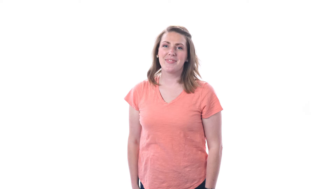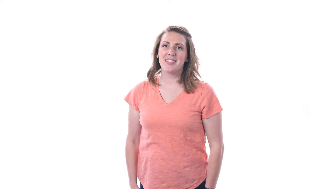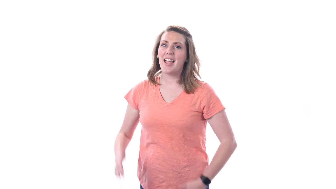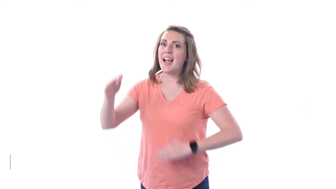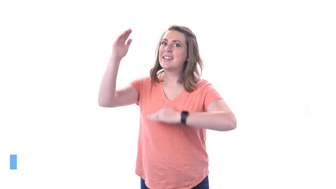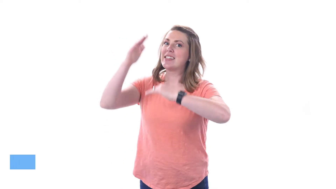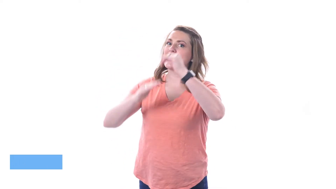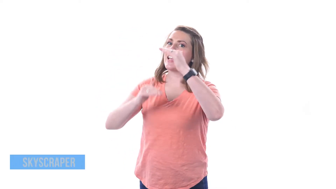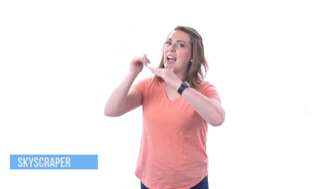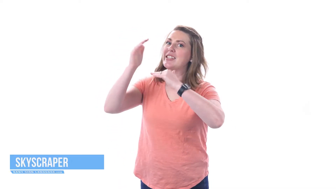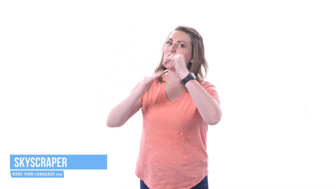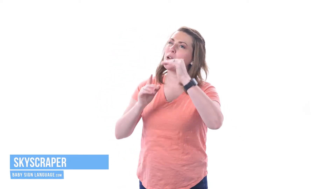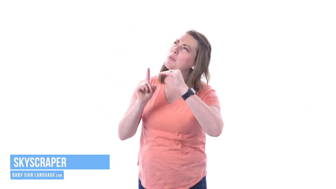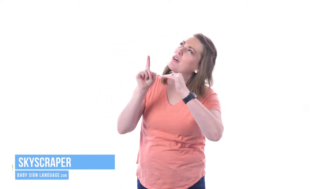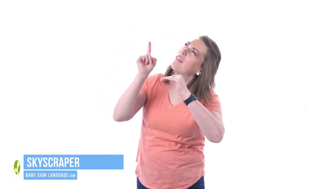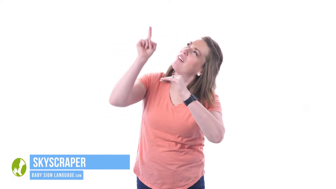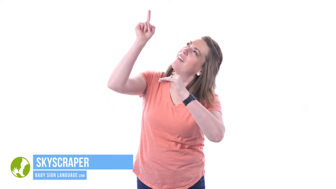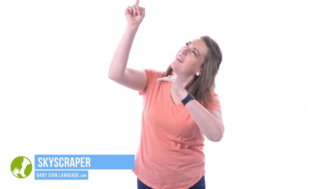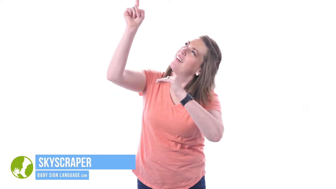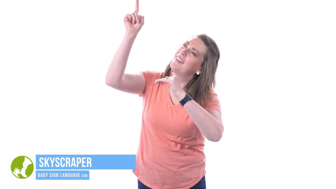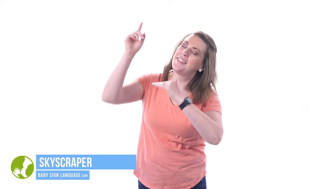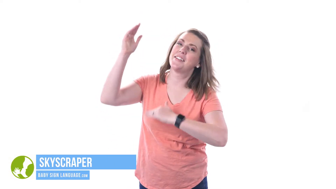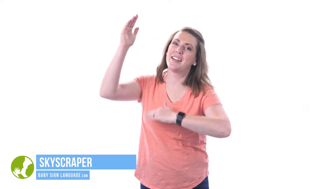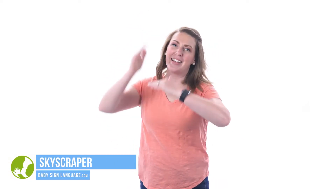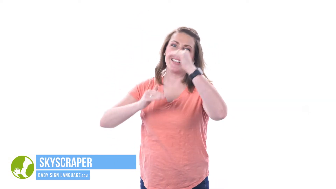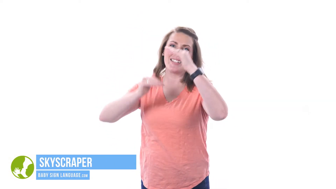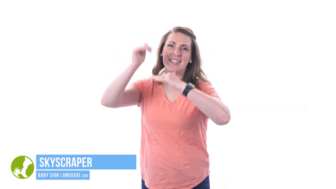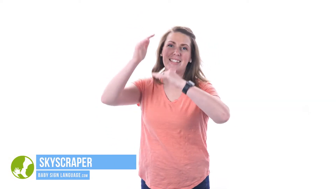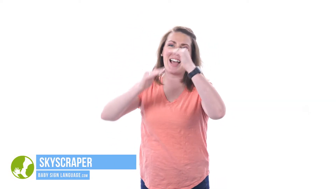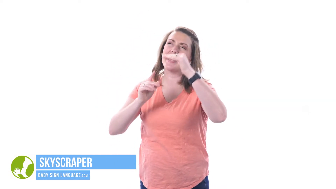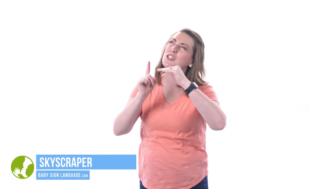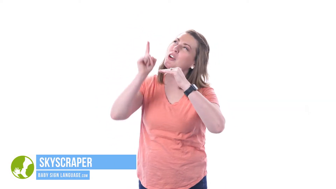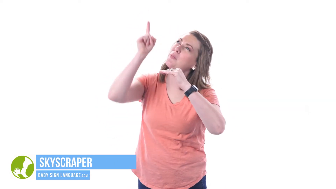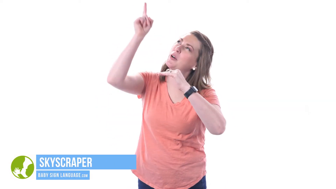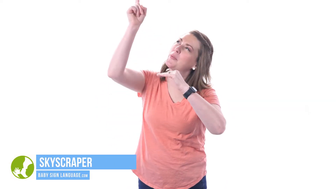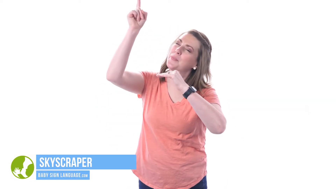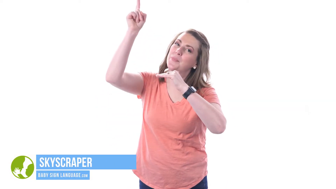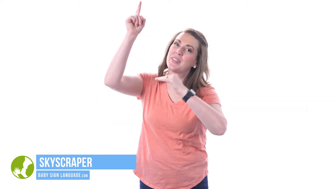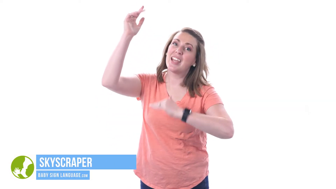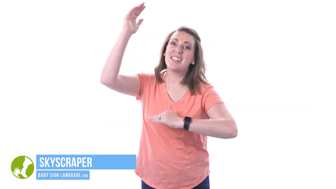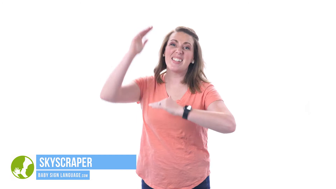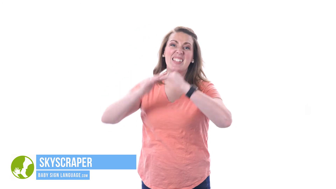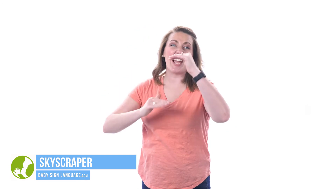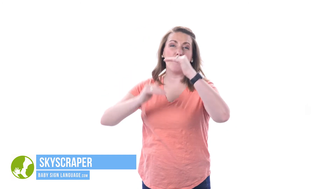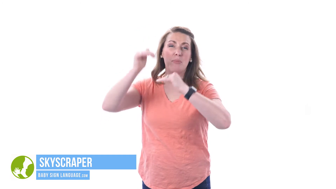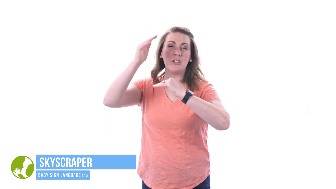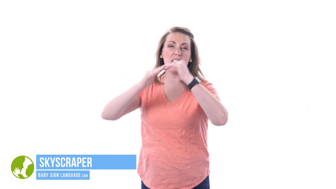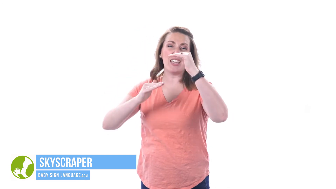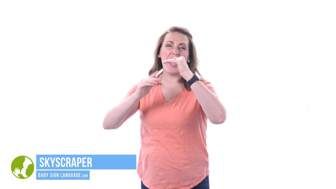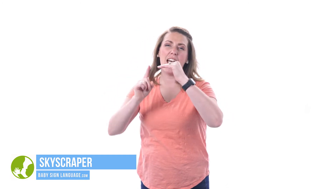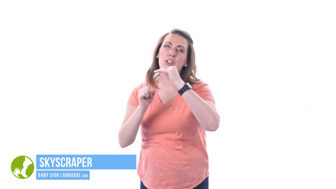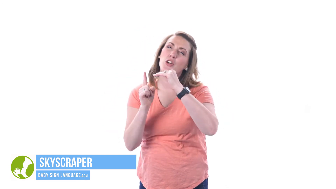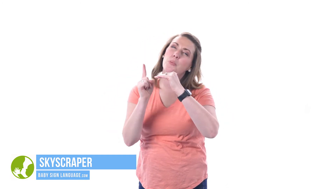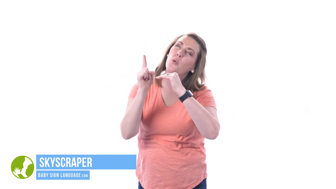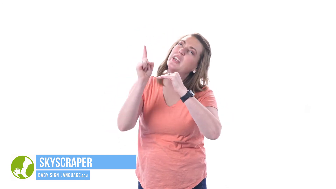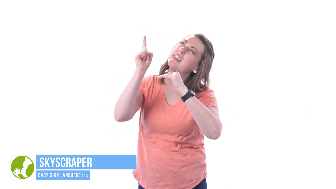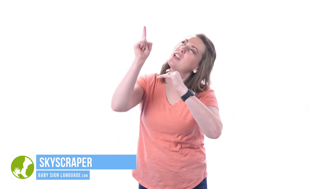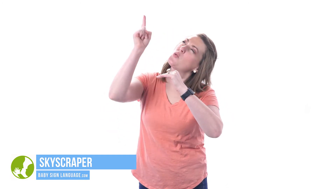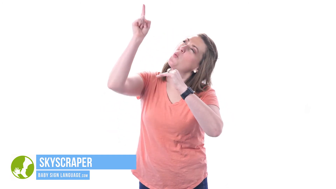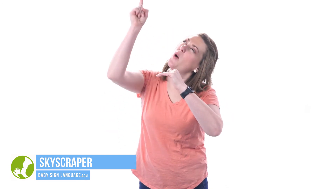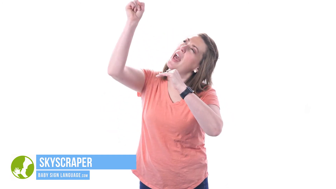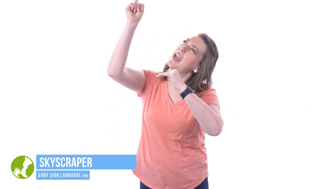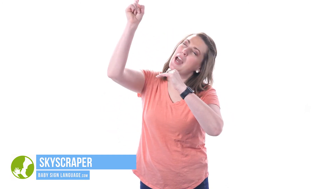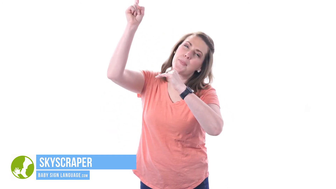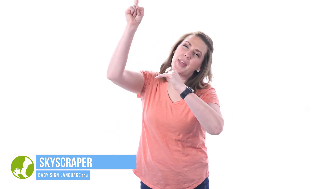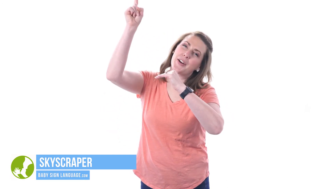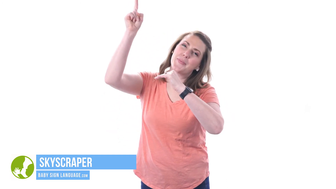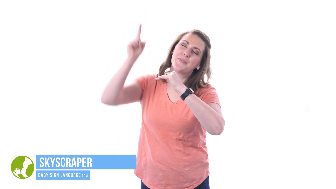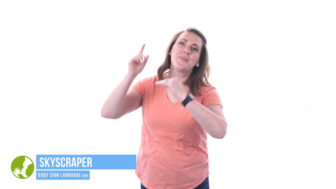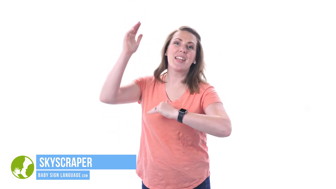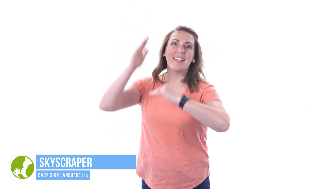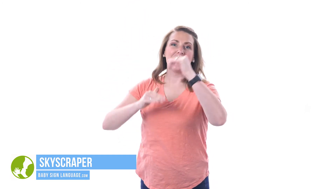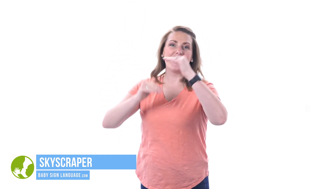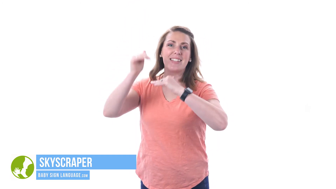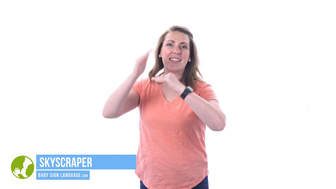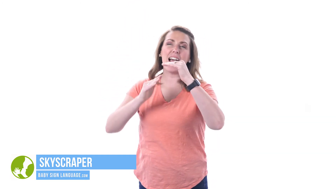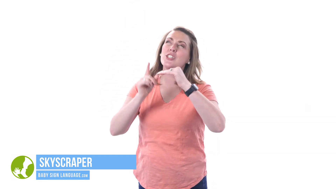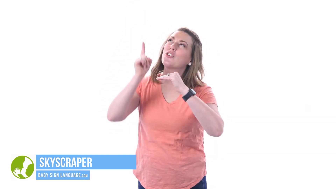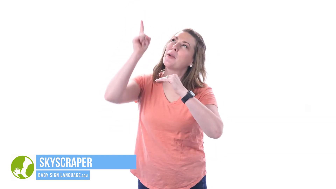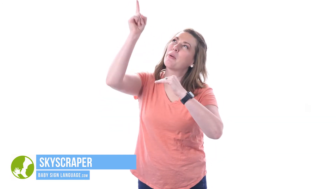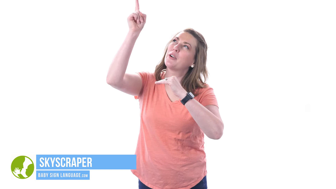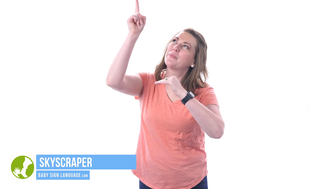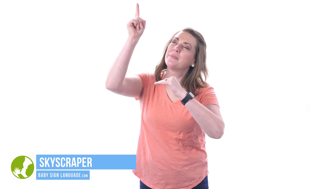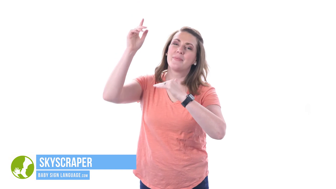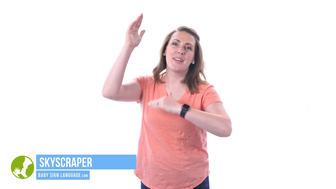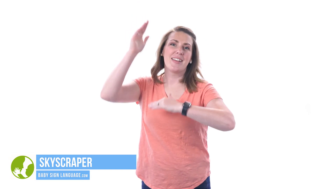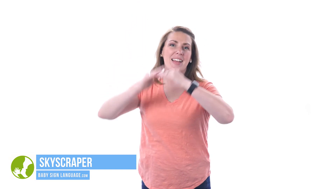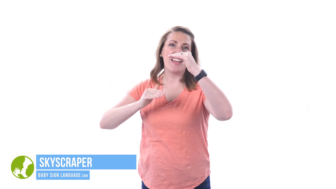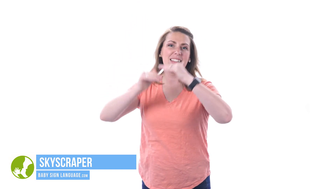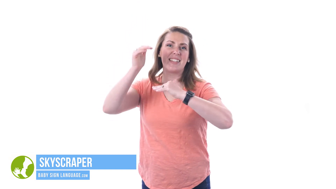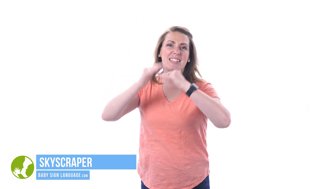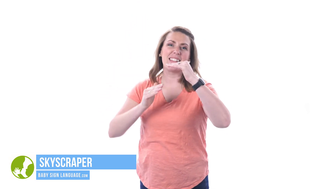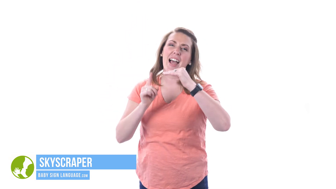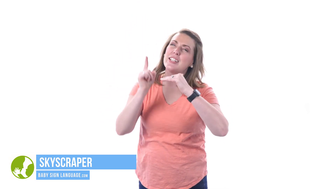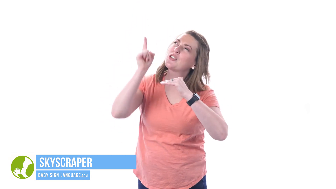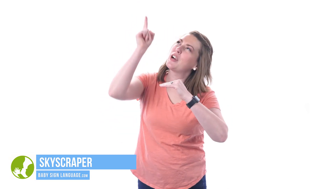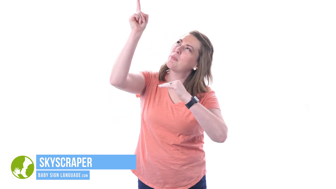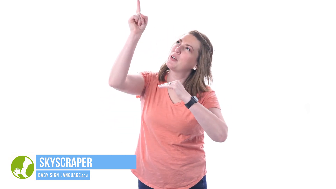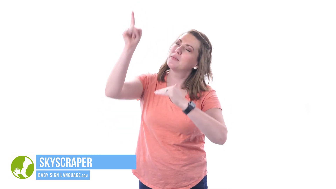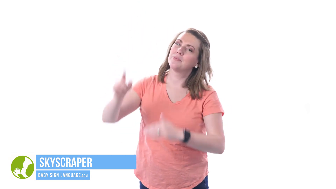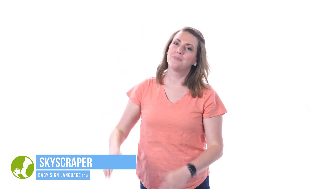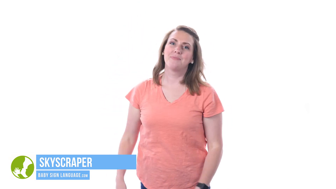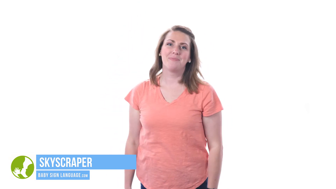Skyscraper